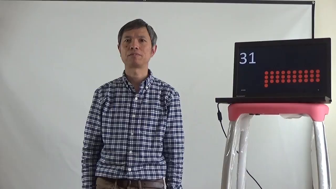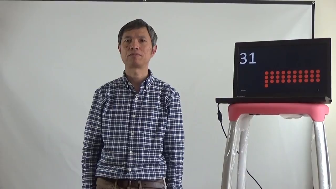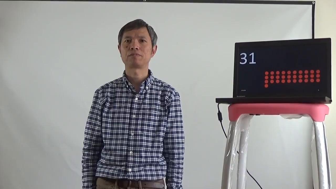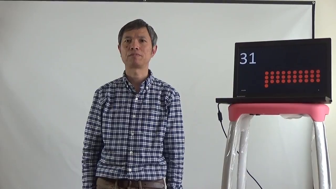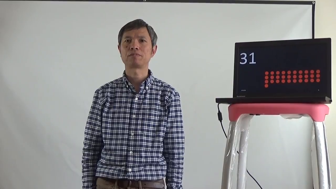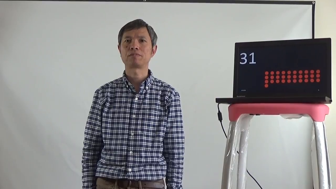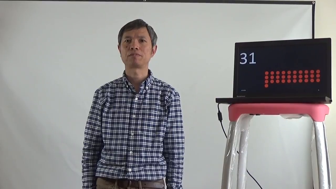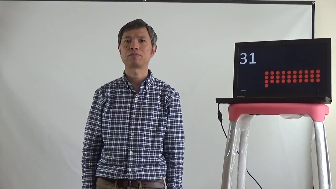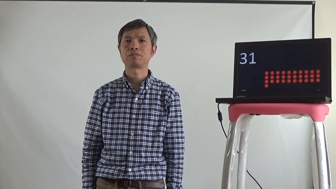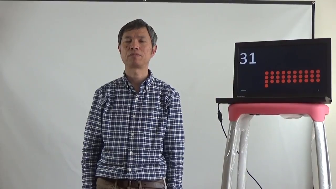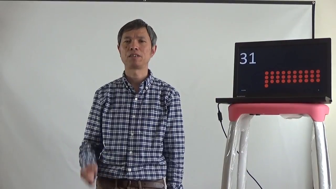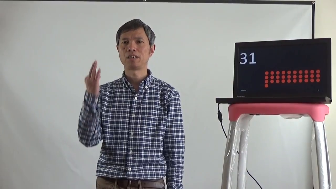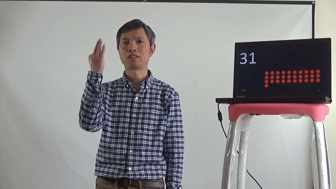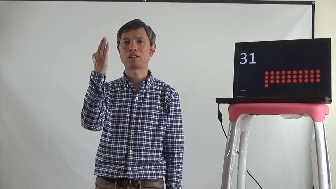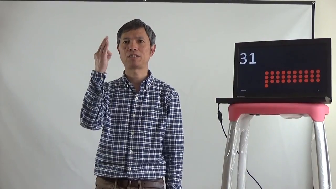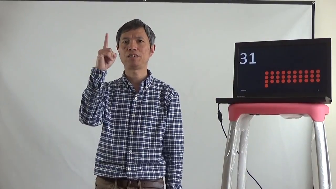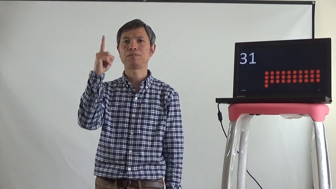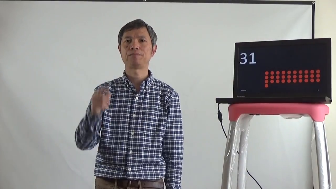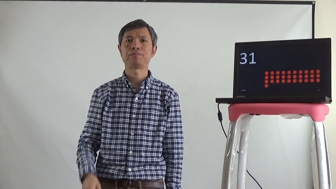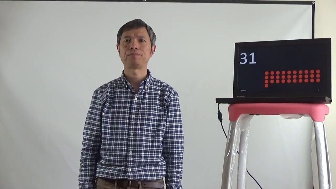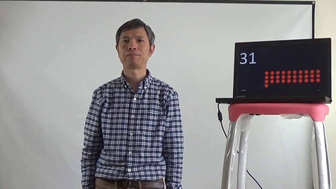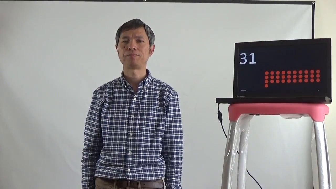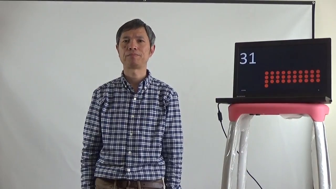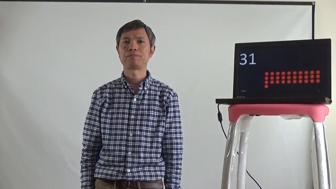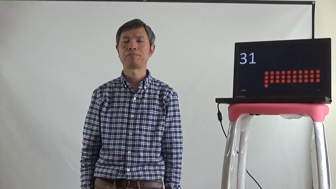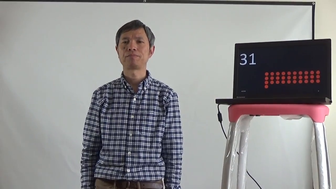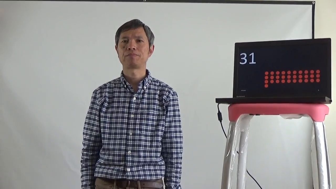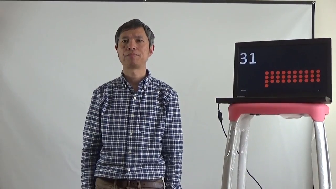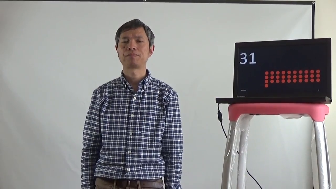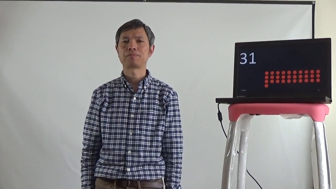number31